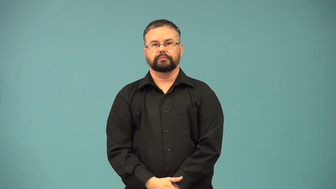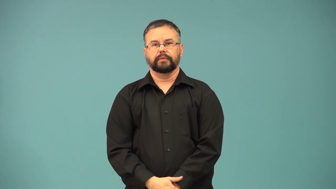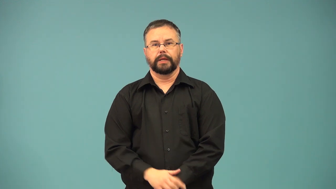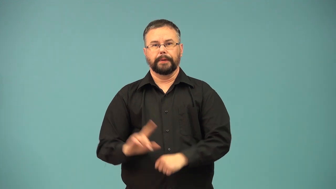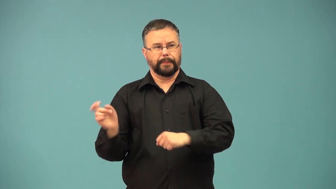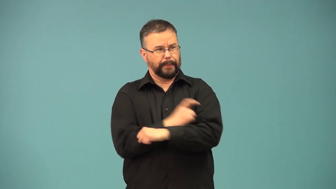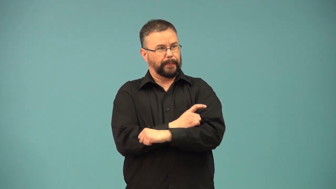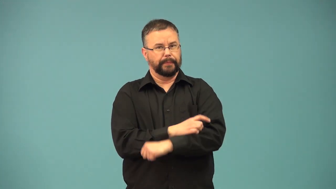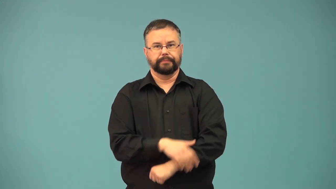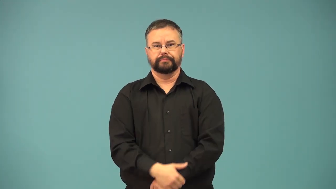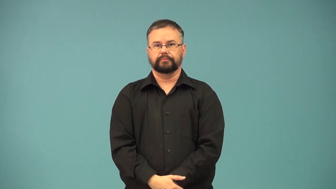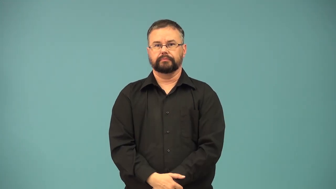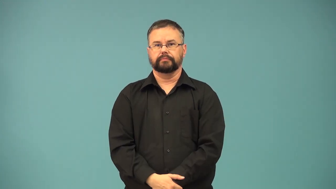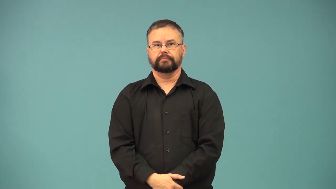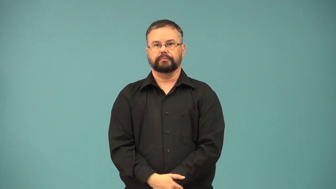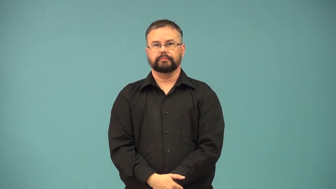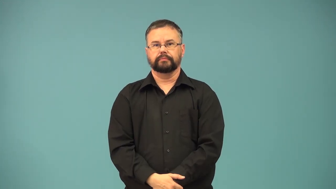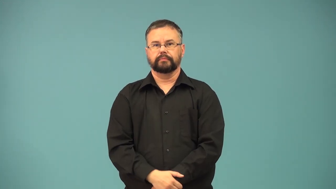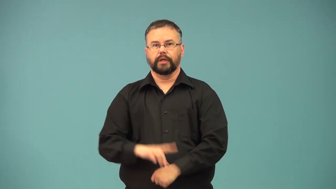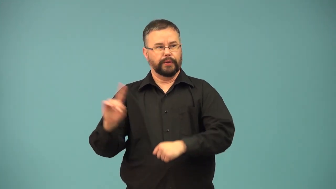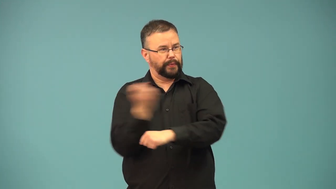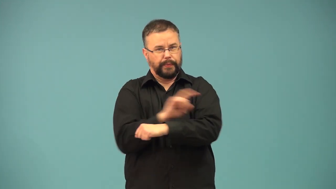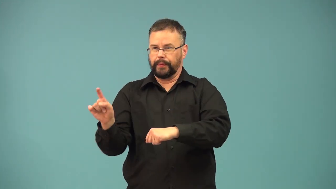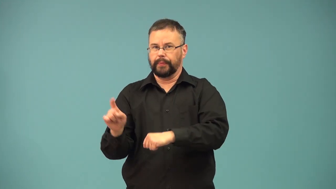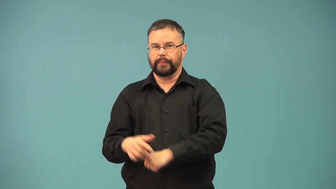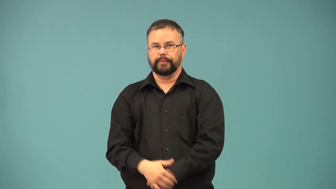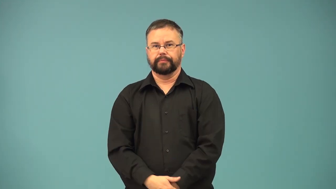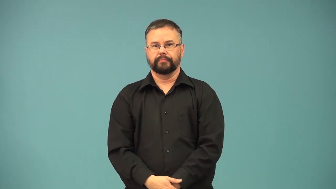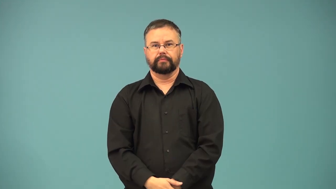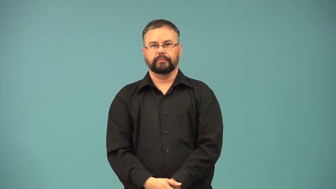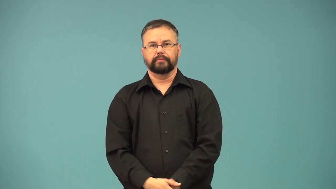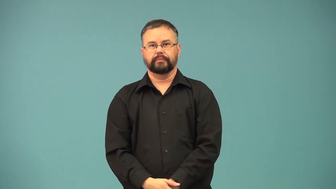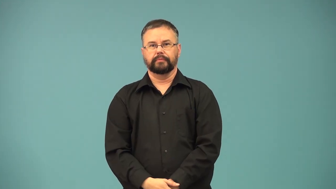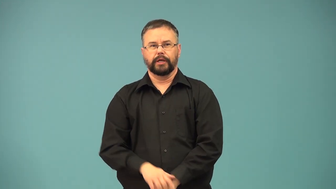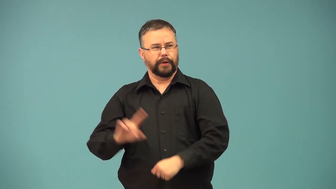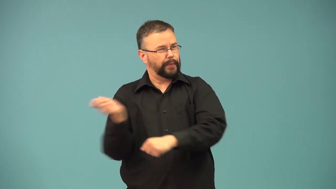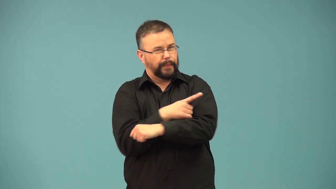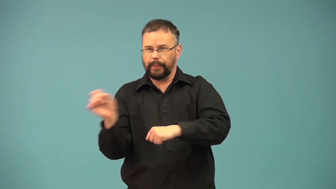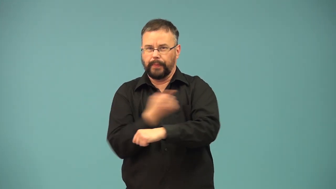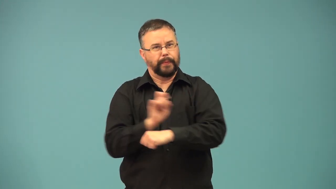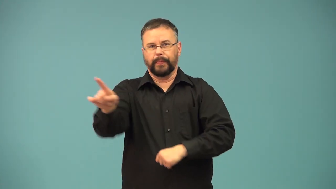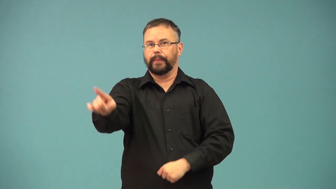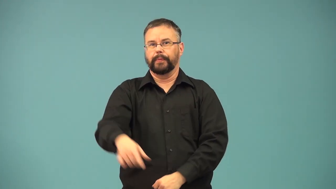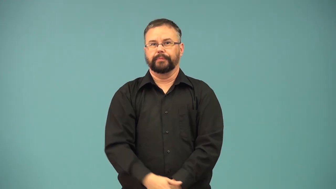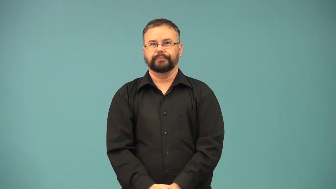crisp,crisper,crispest